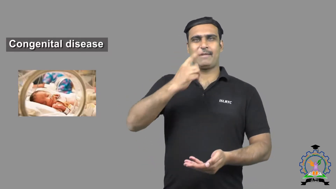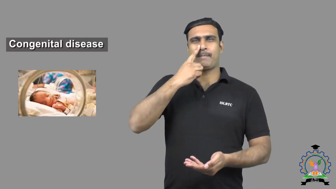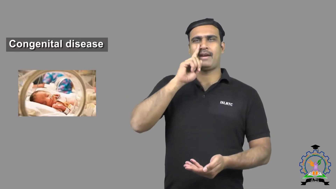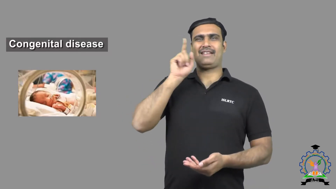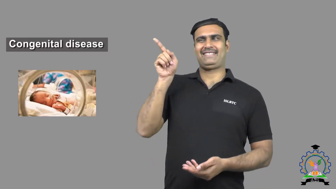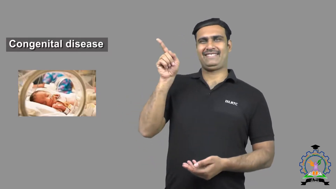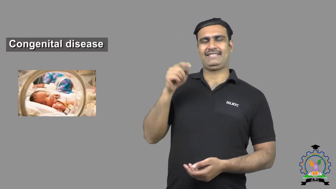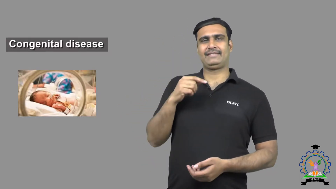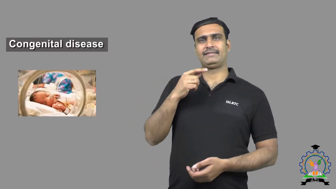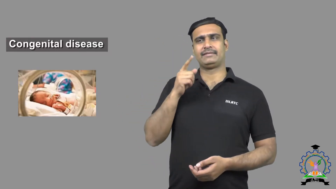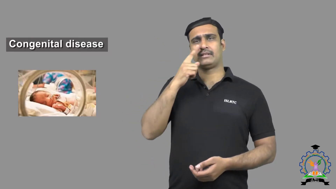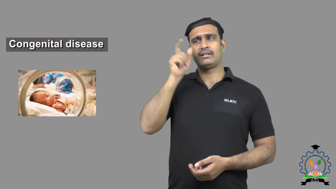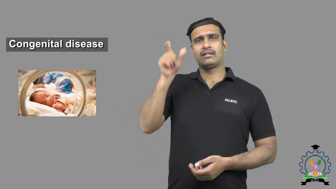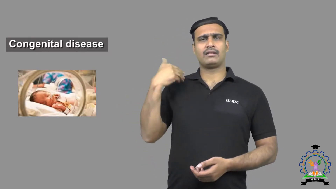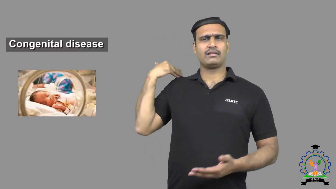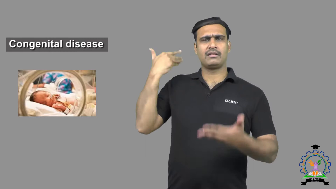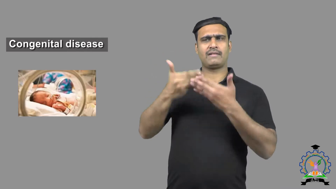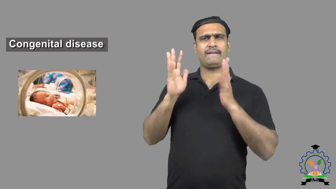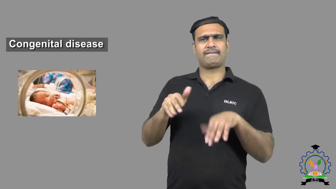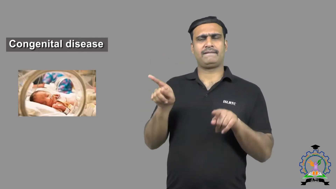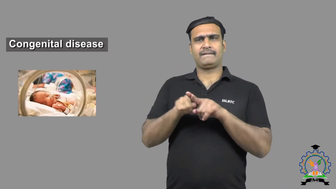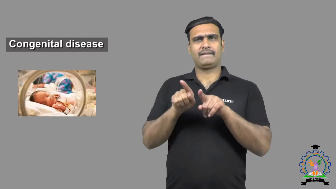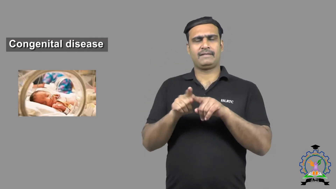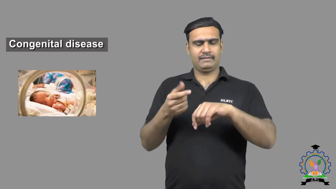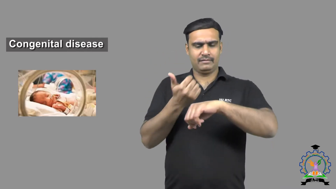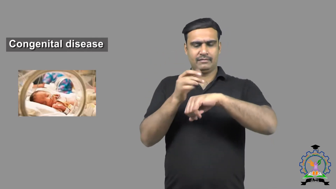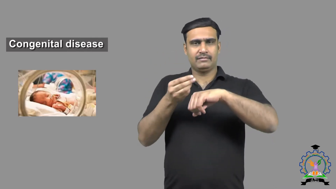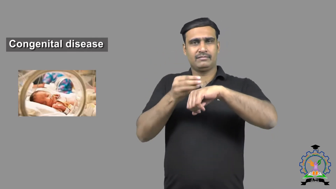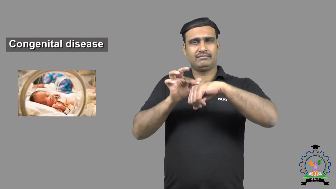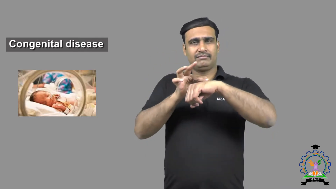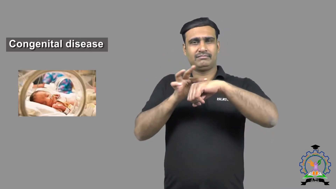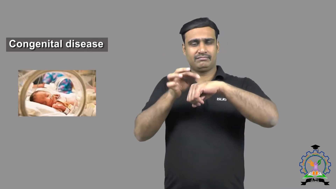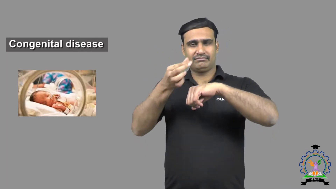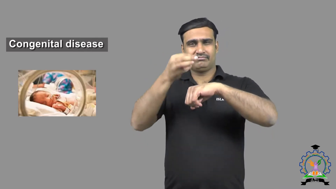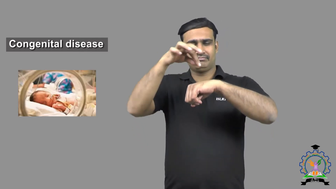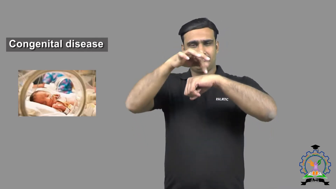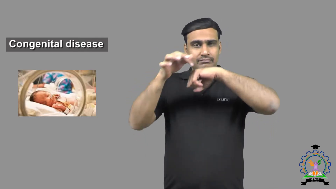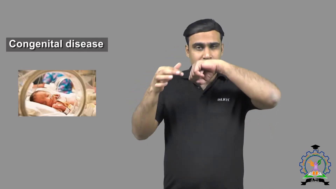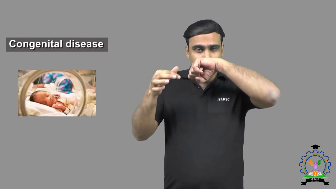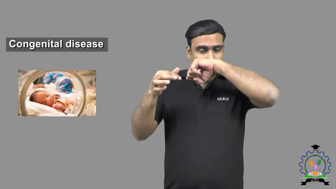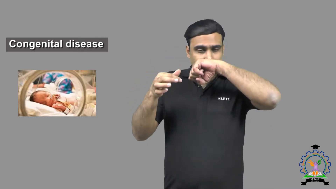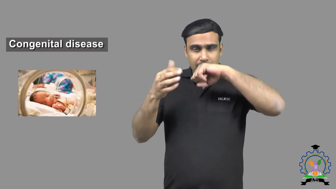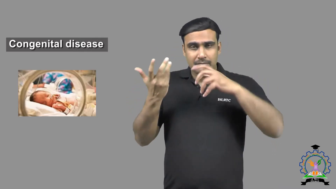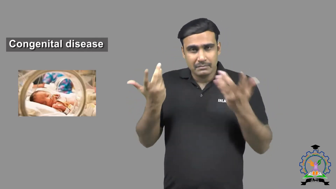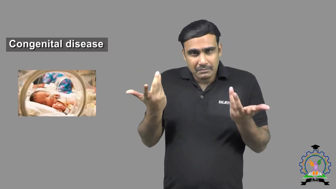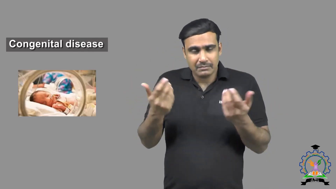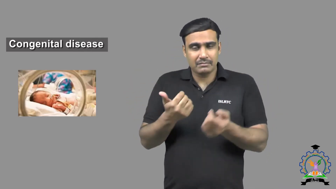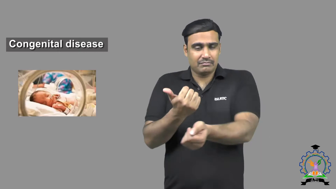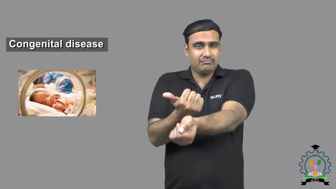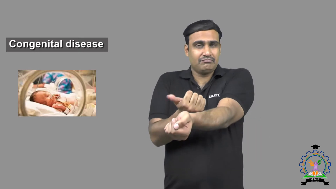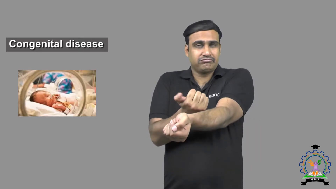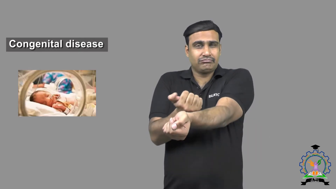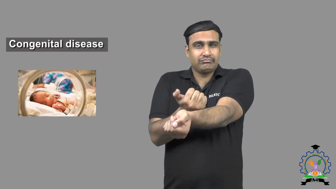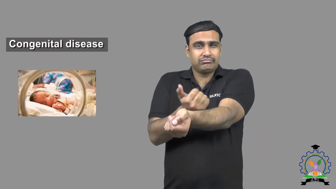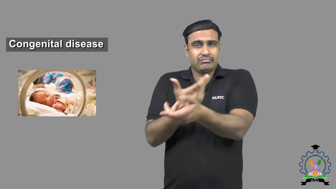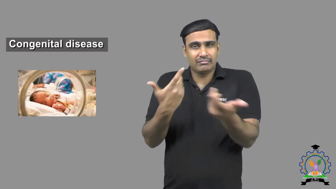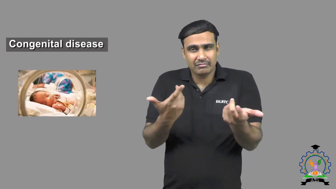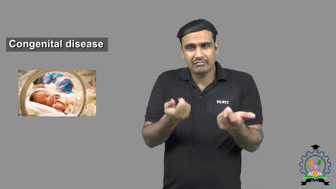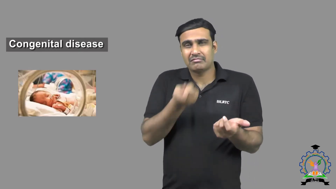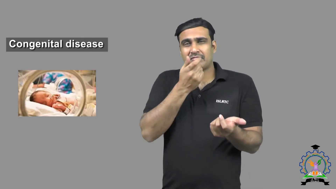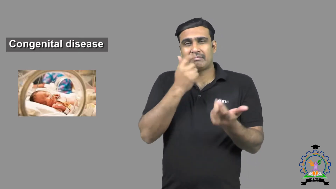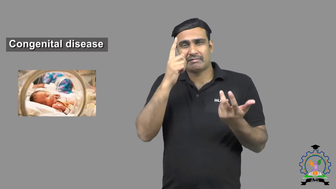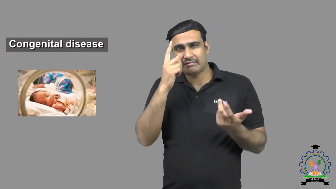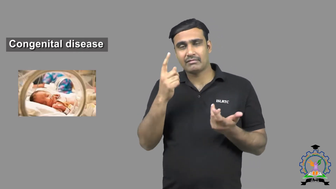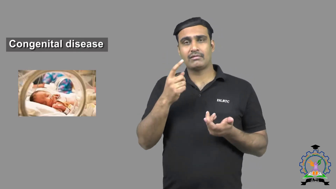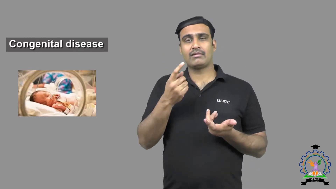Congenital disease